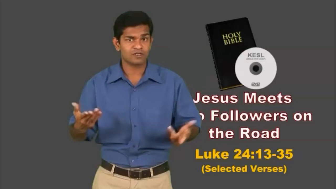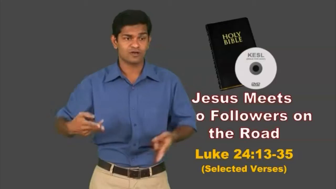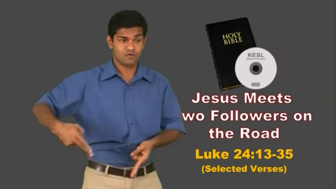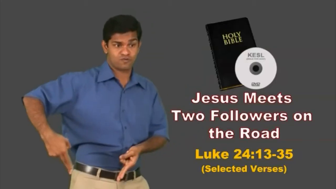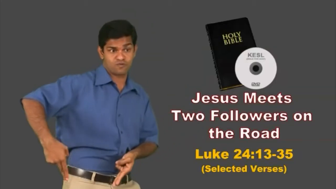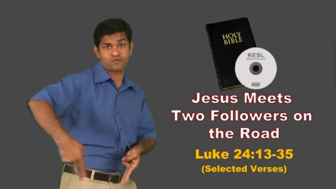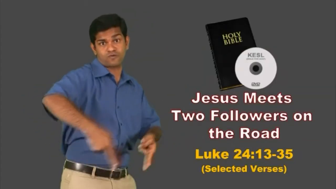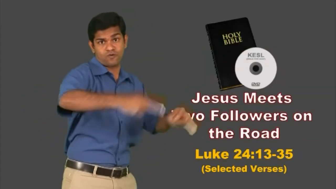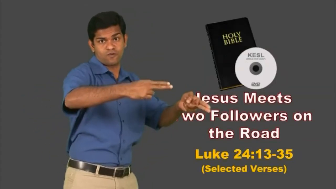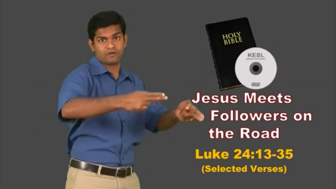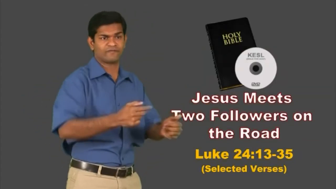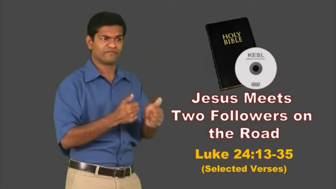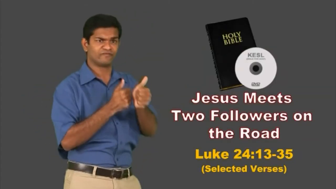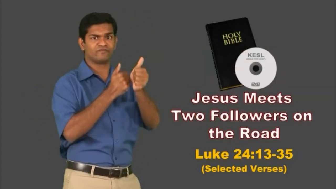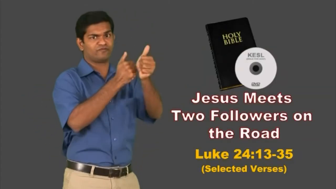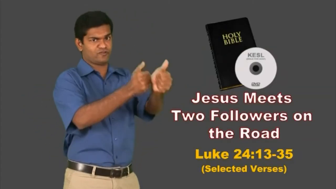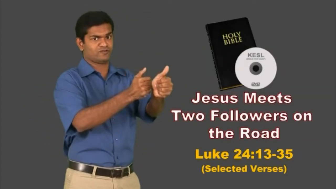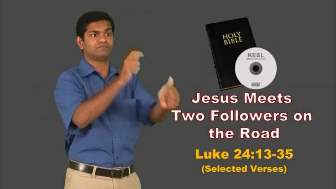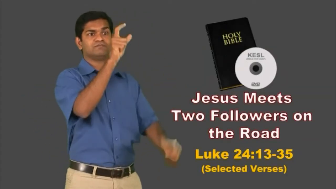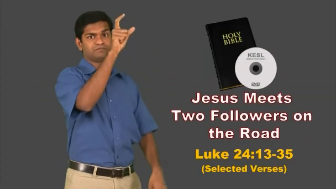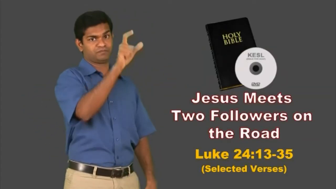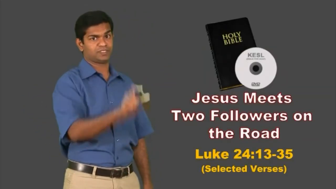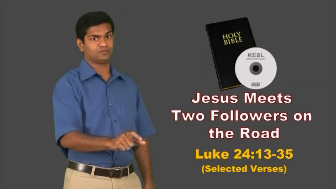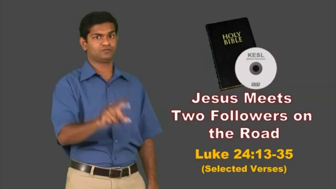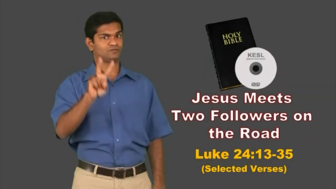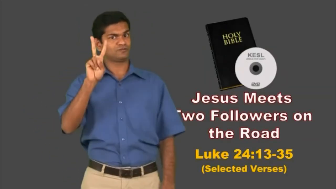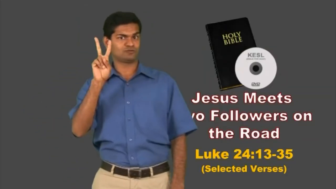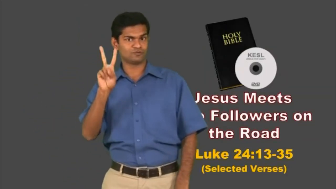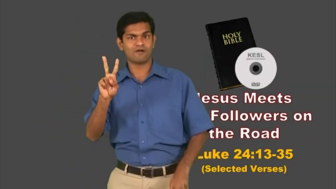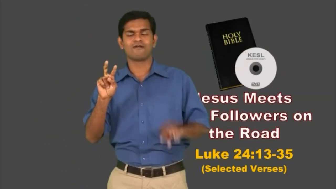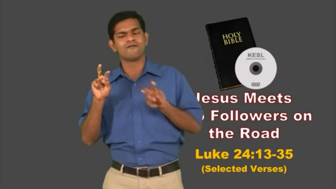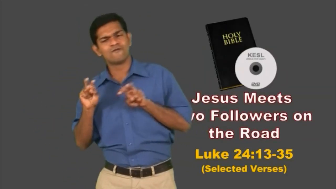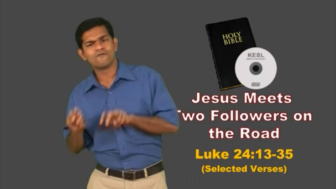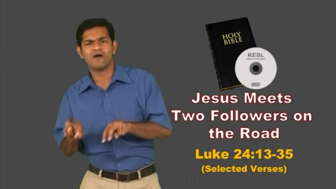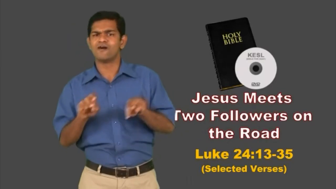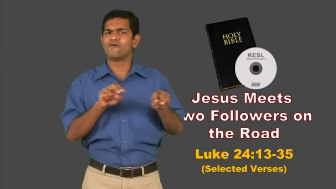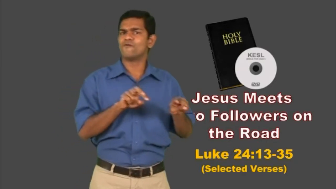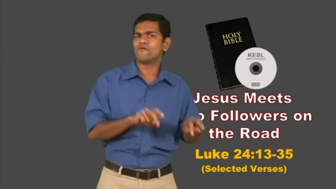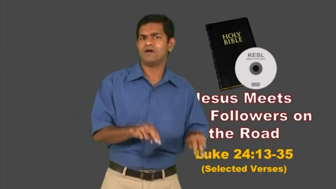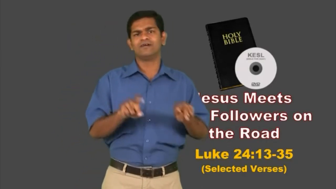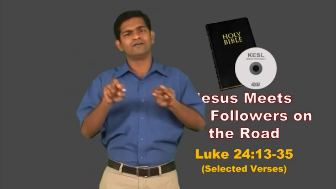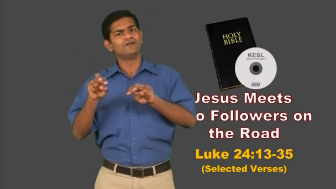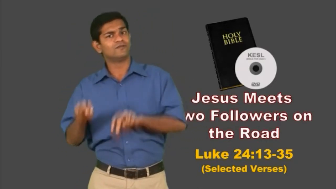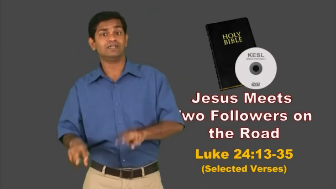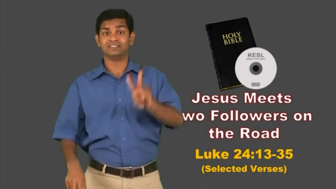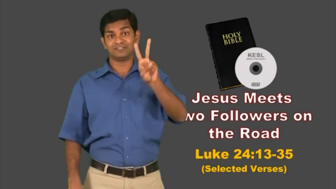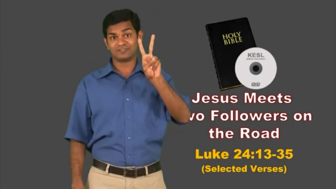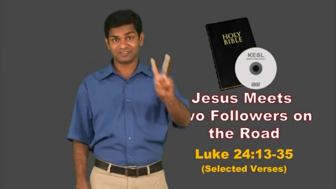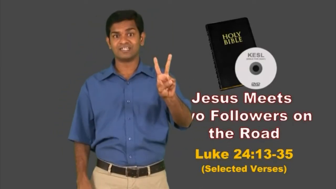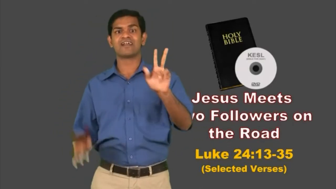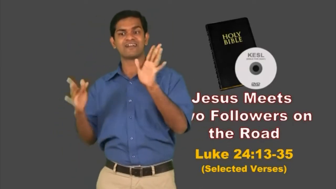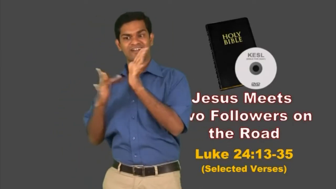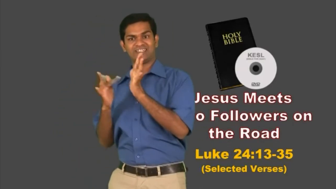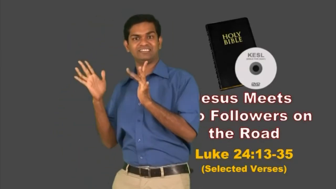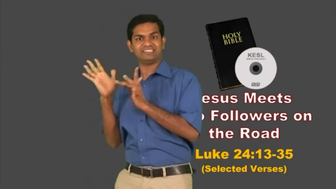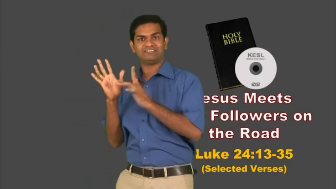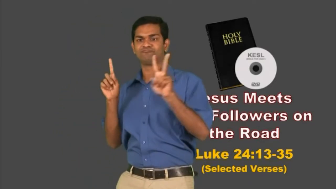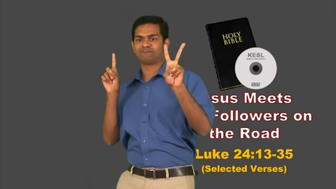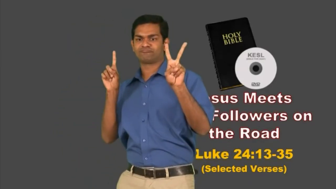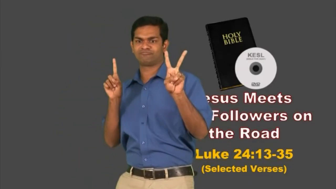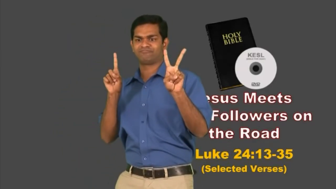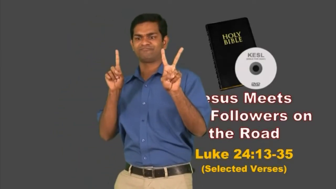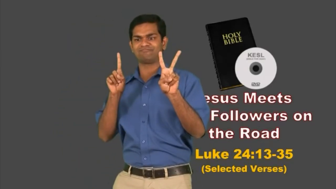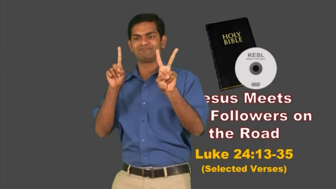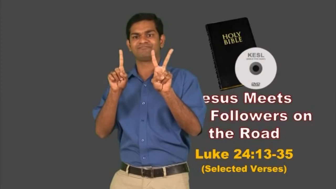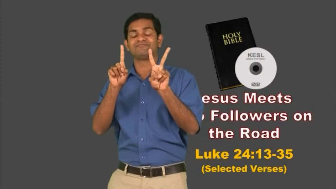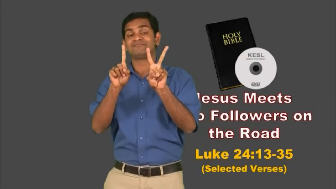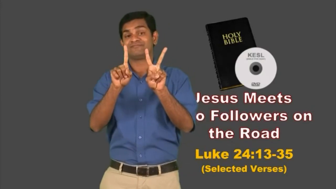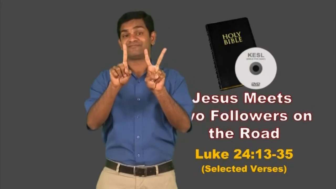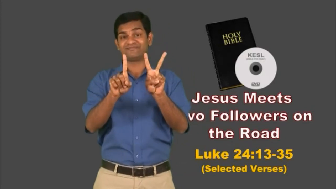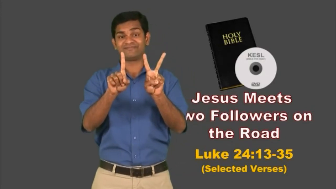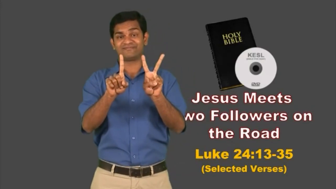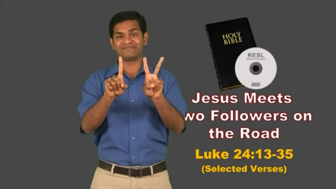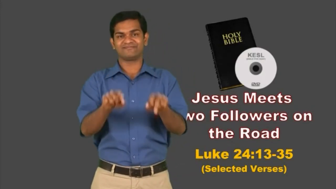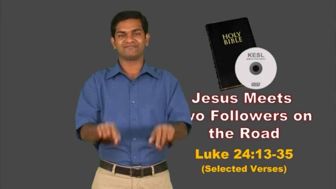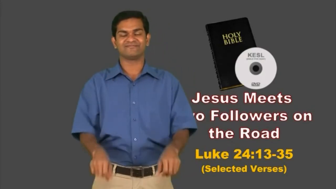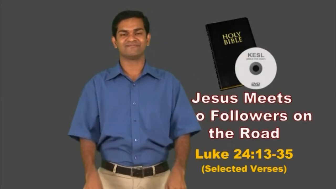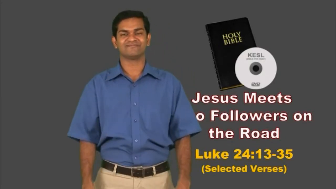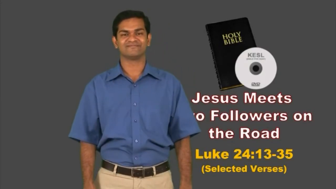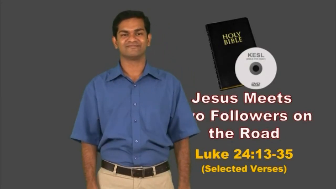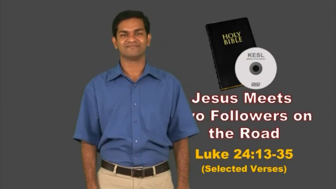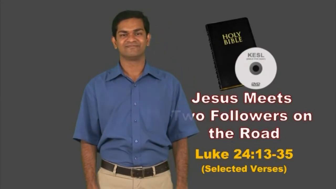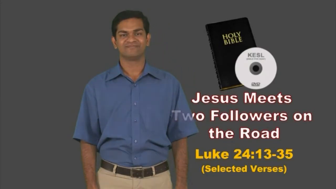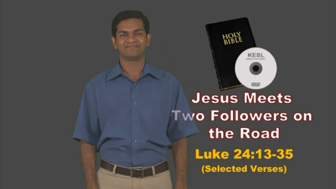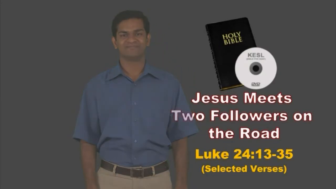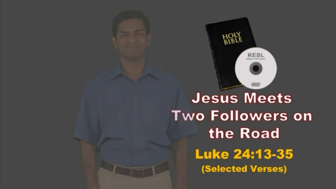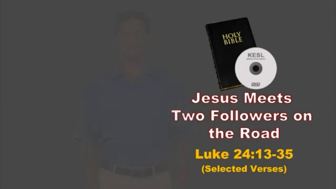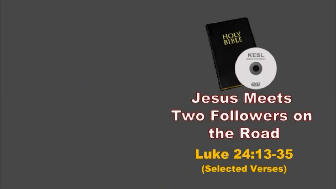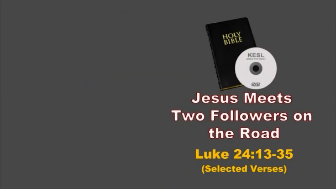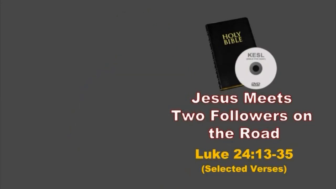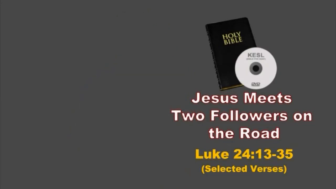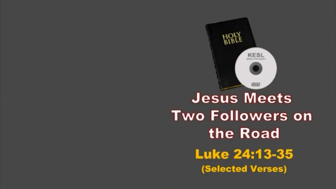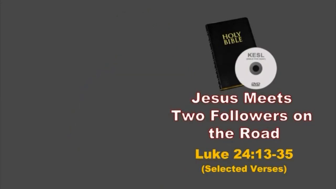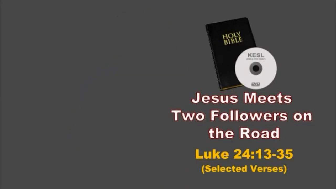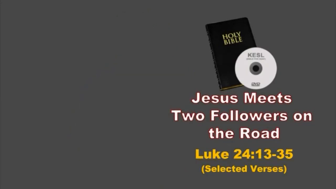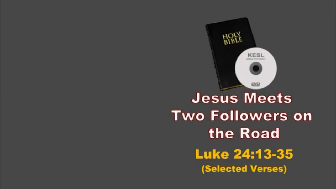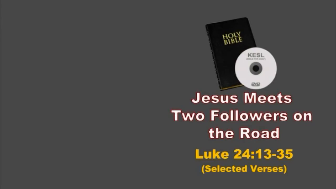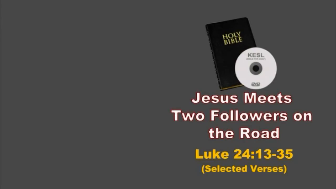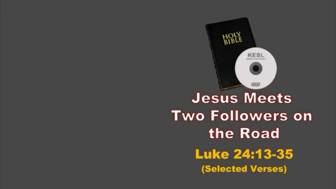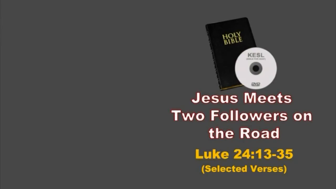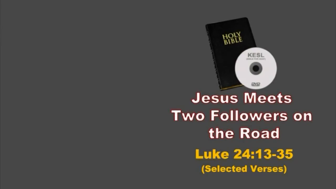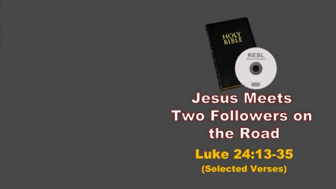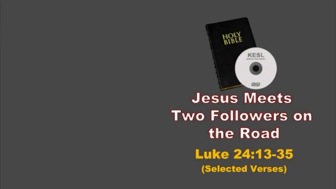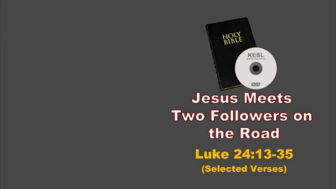Jesus Meets Two Followers on the Road